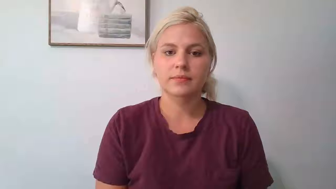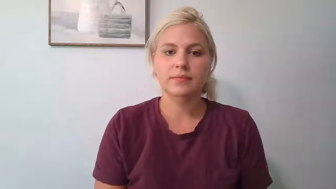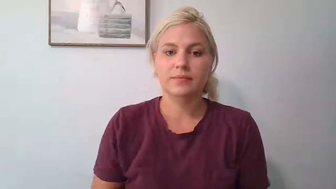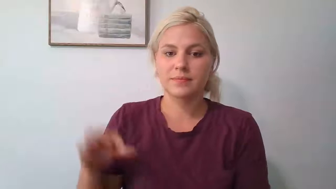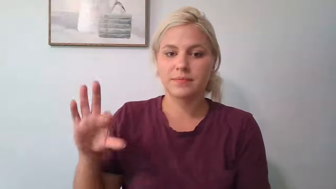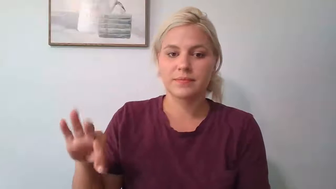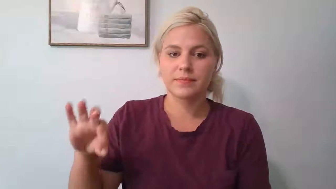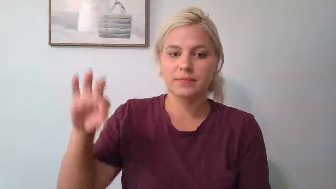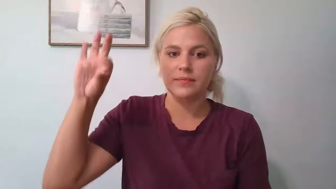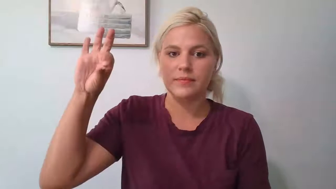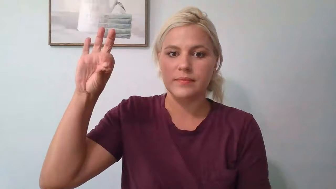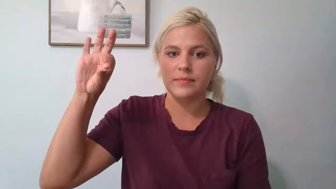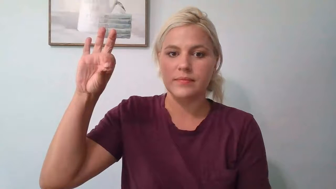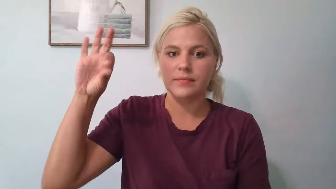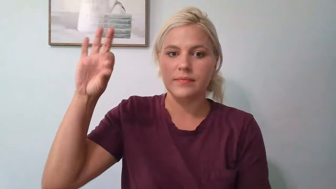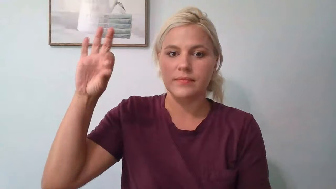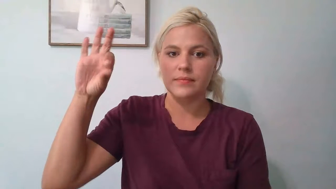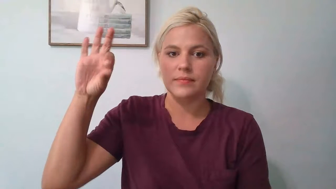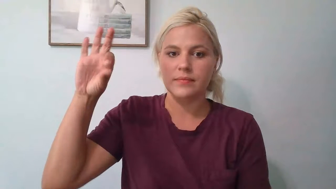FIND